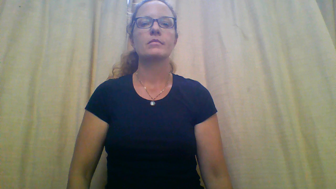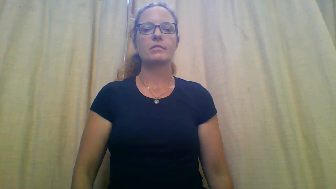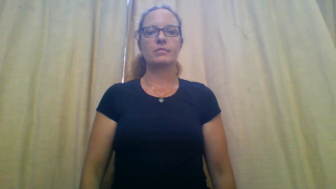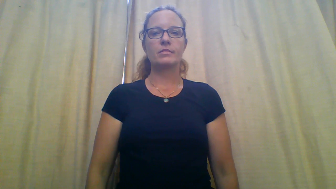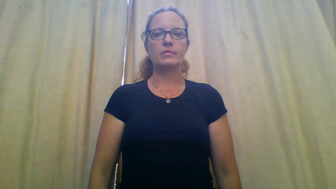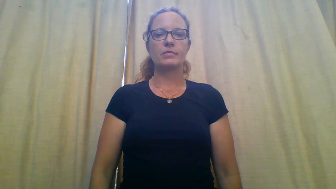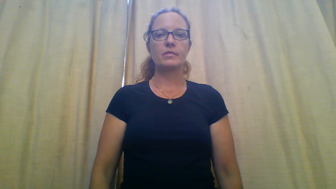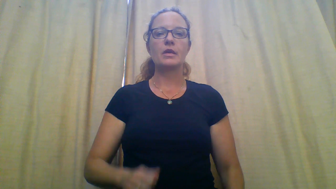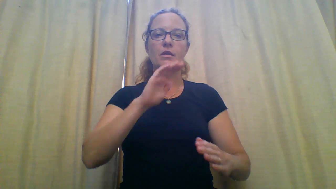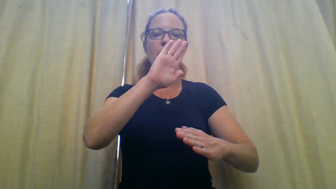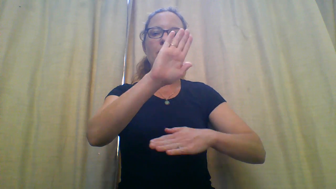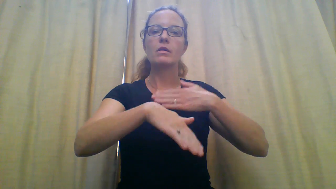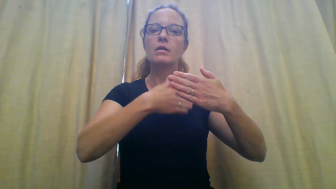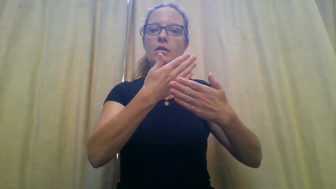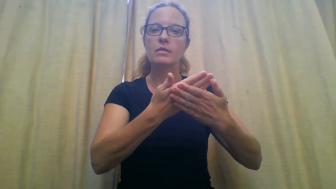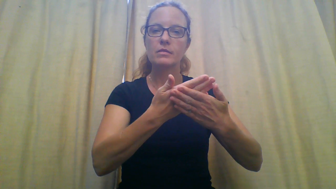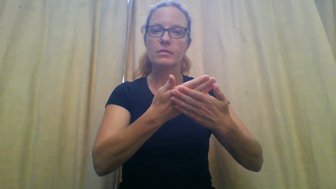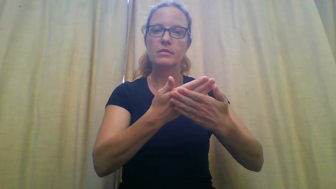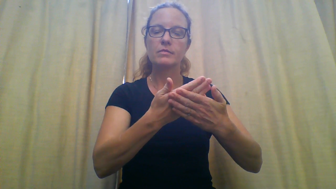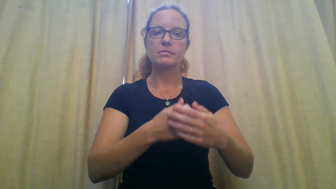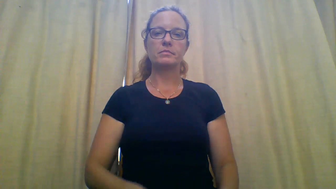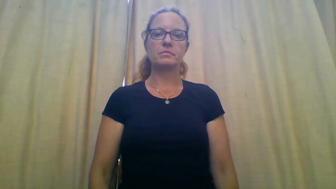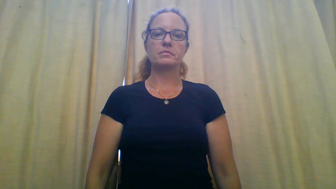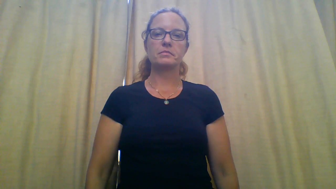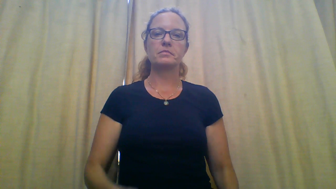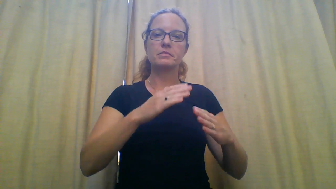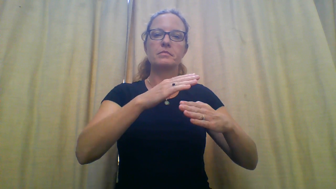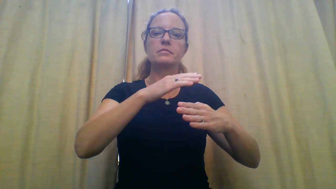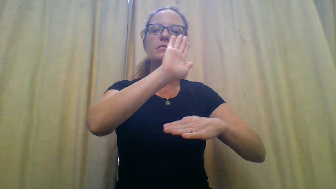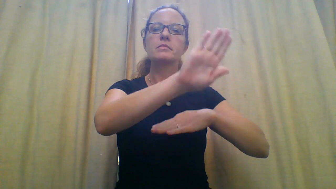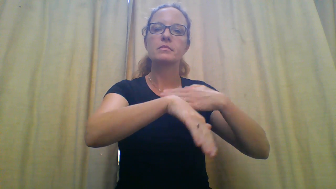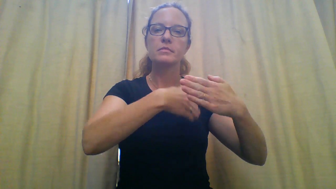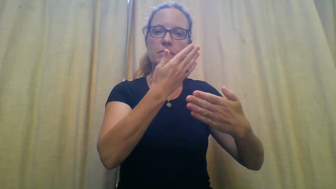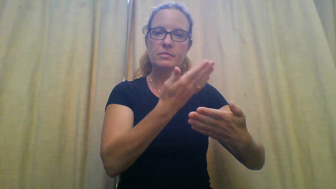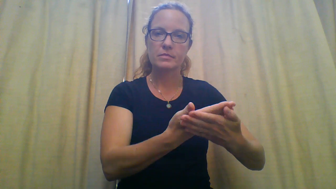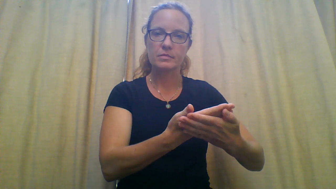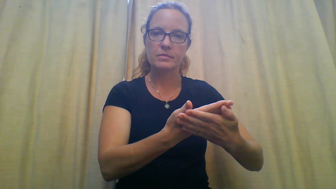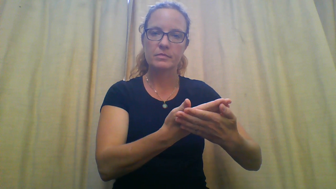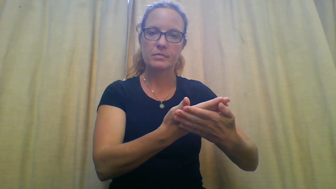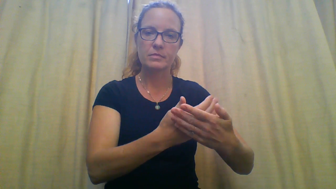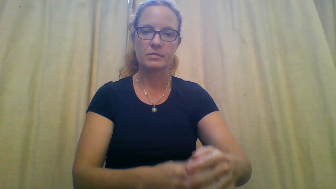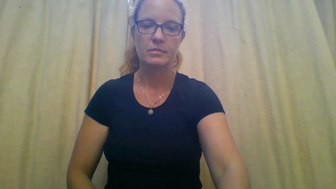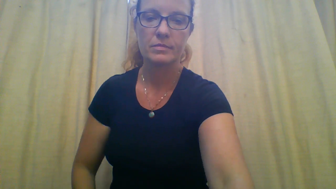All